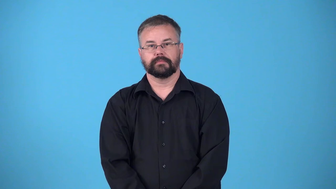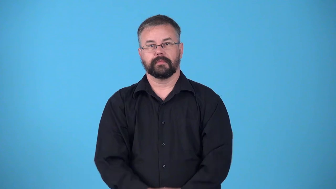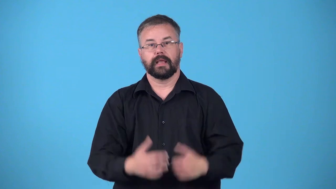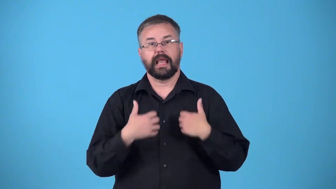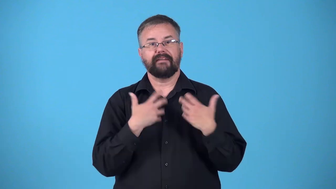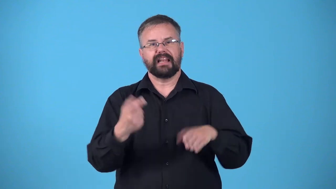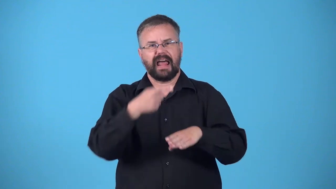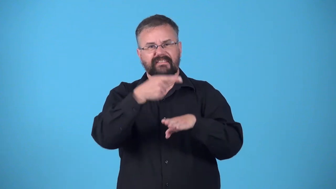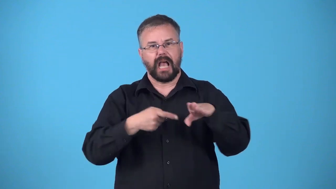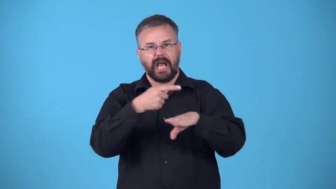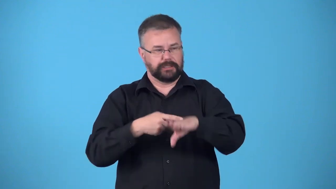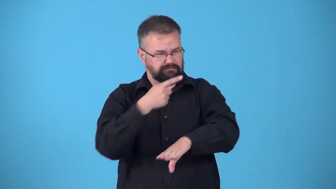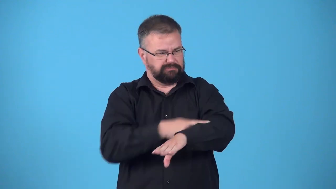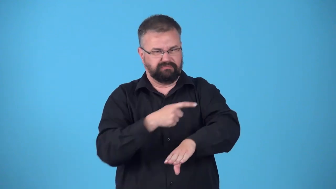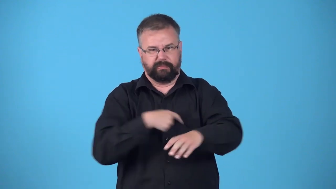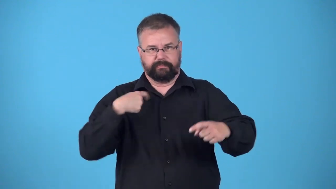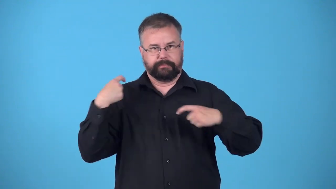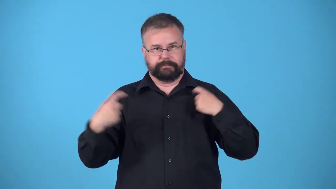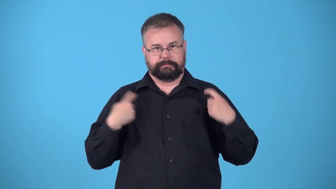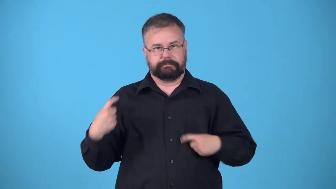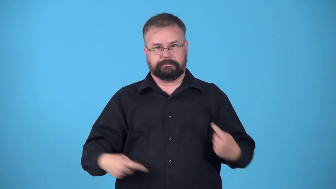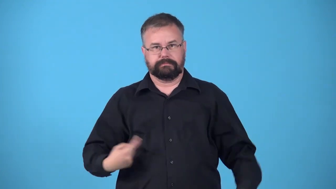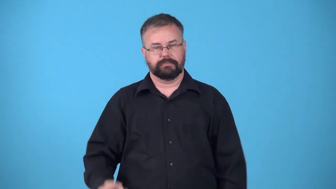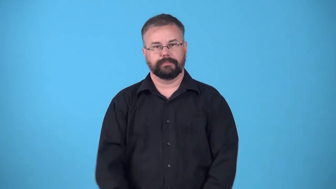cut up